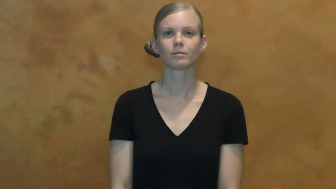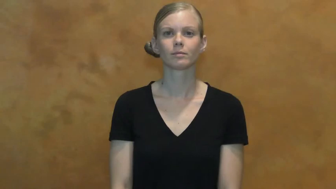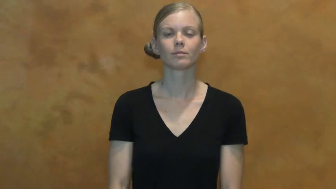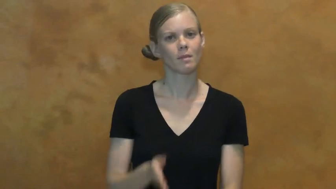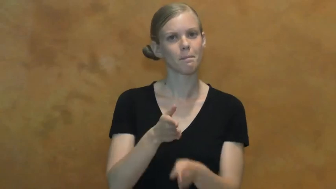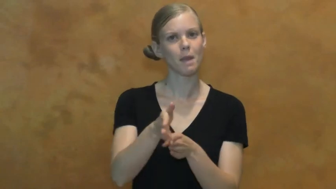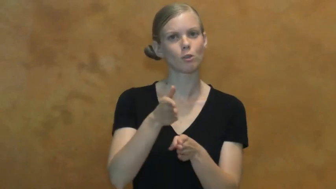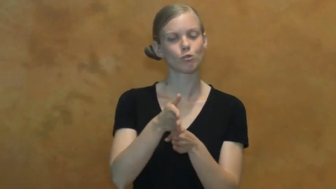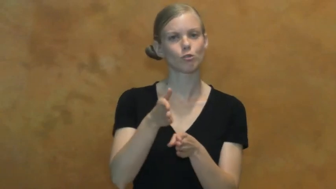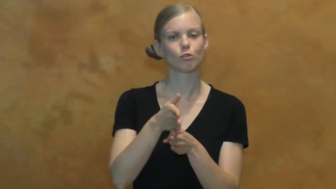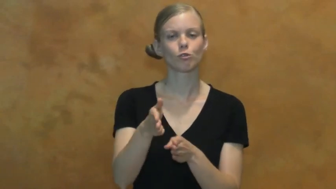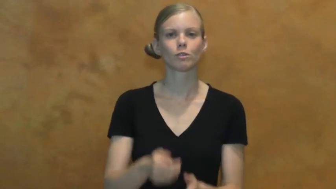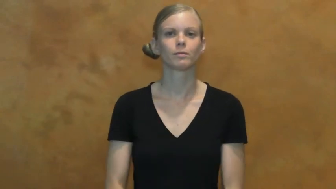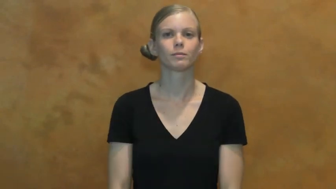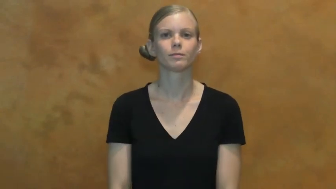major